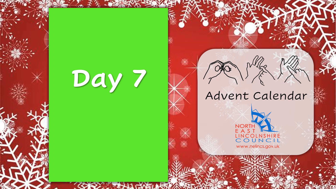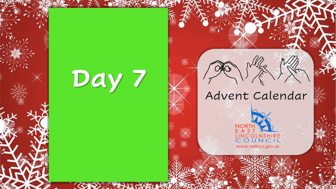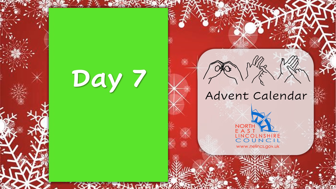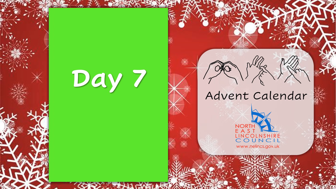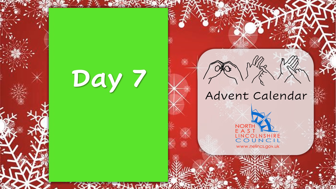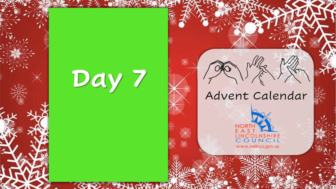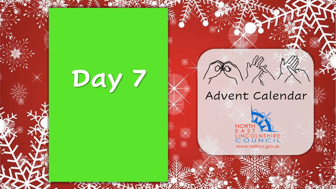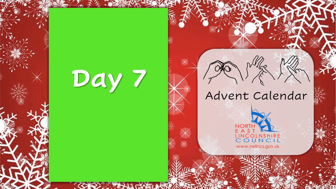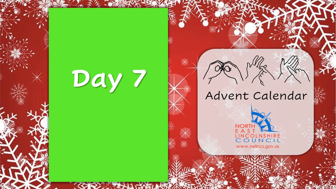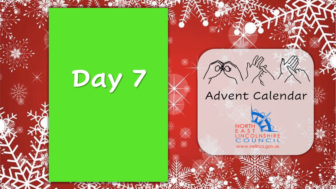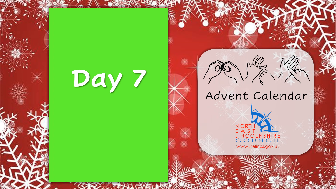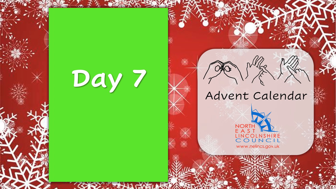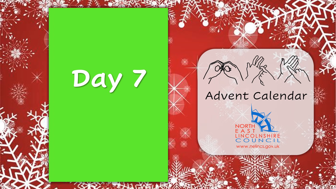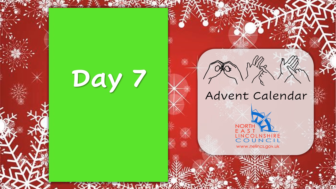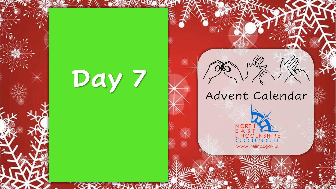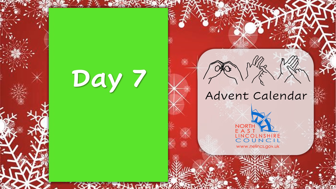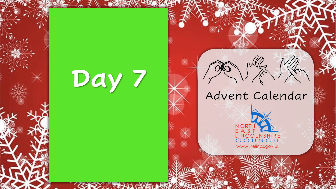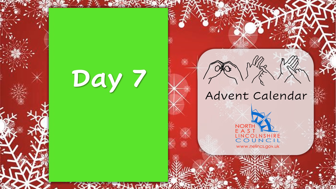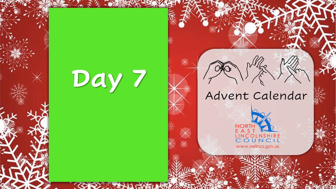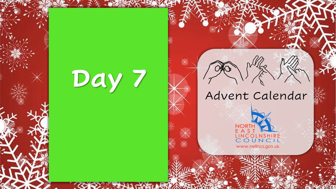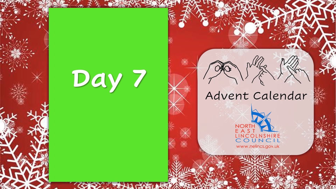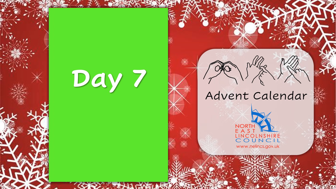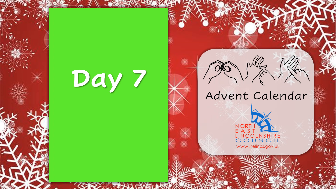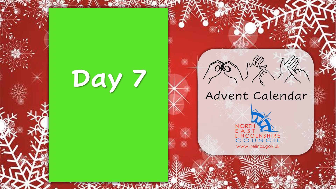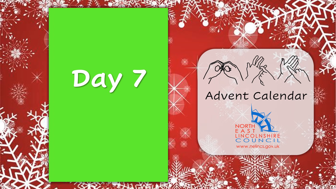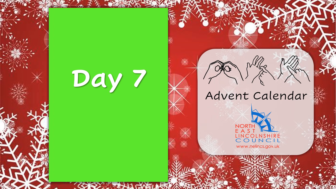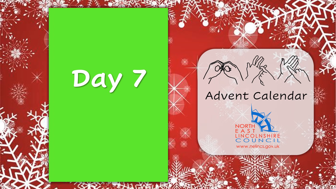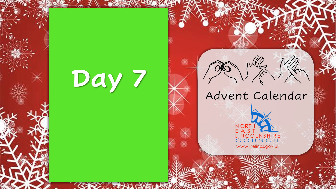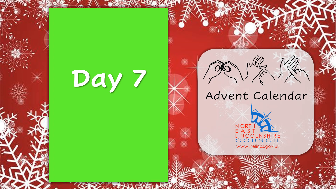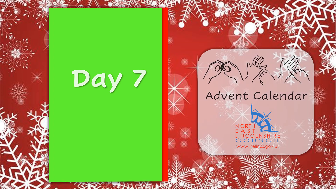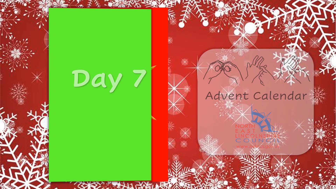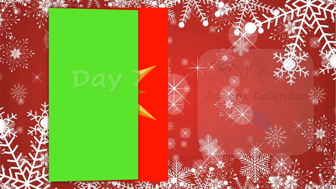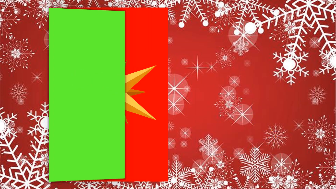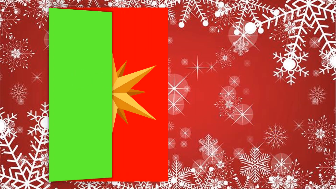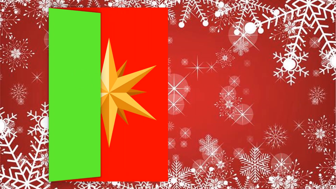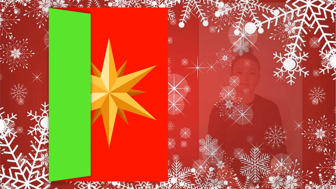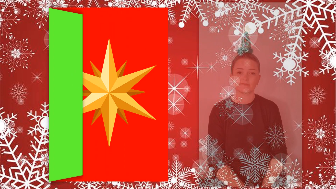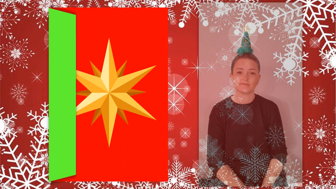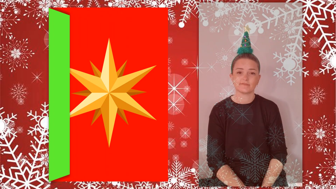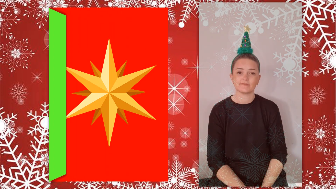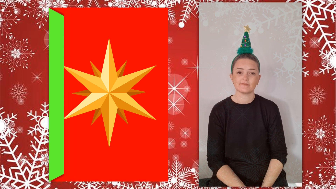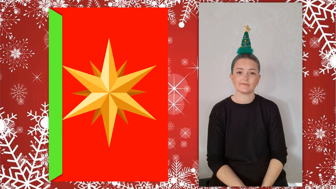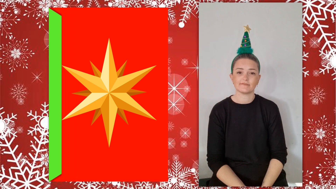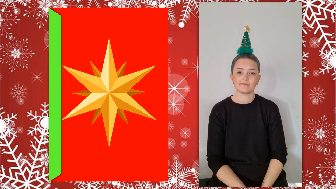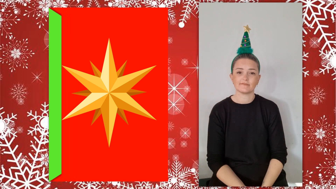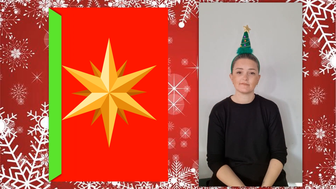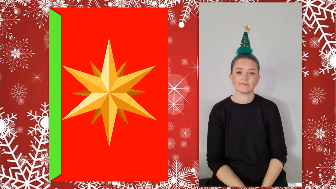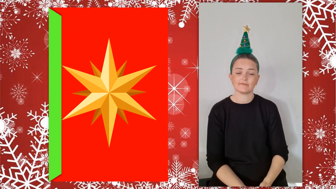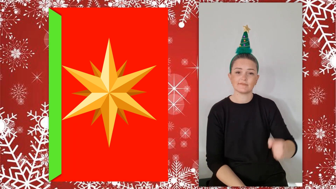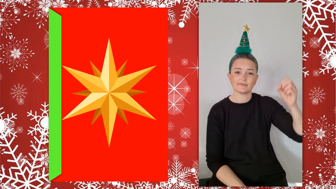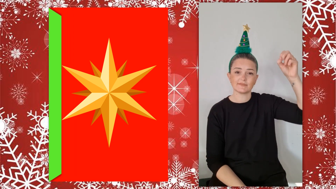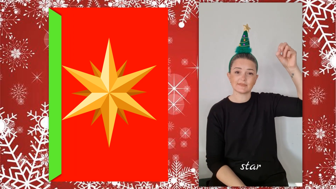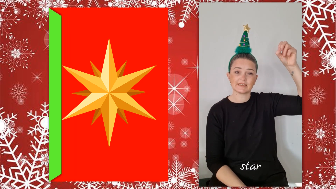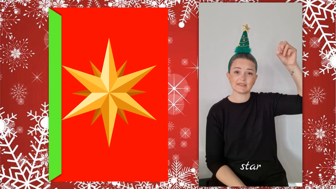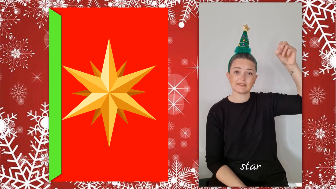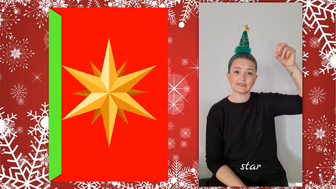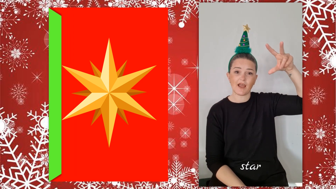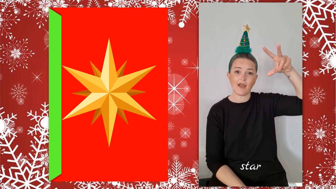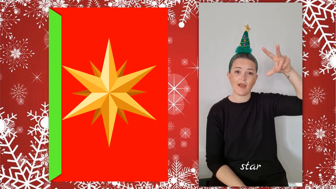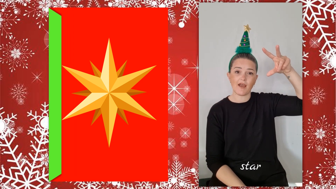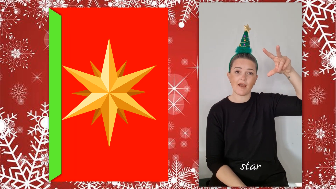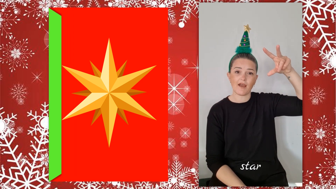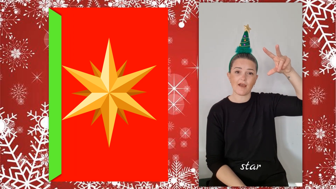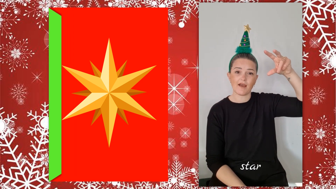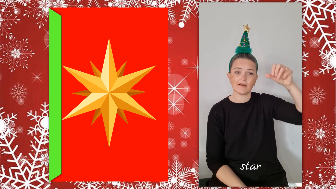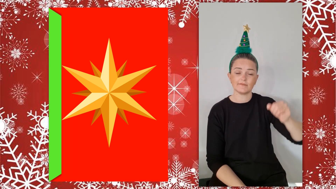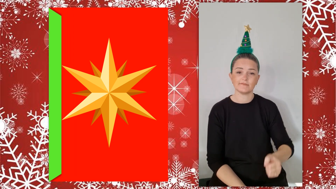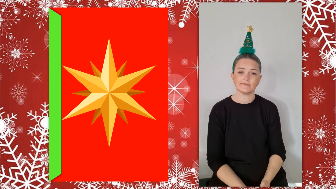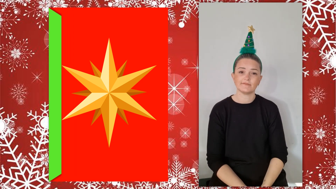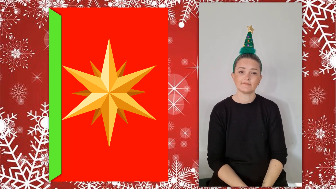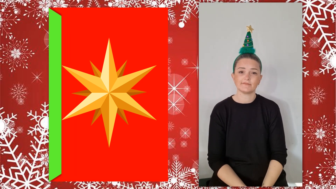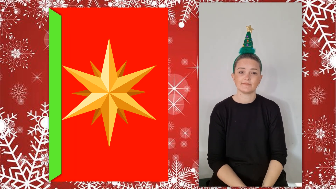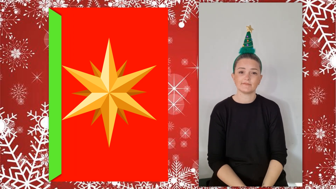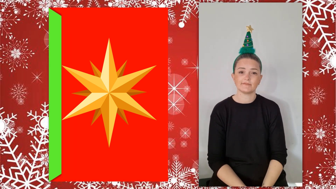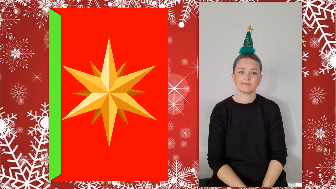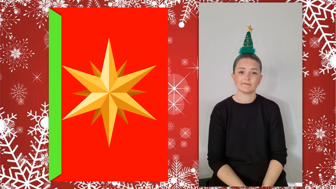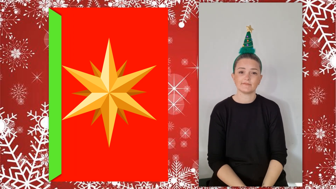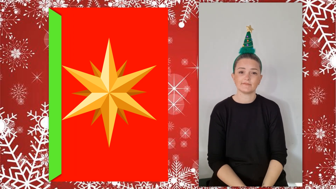Star